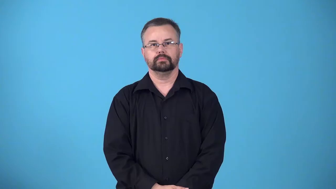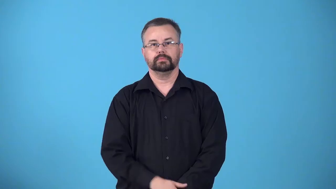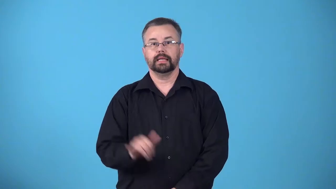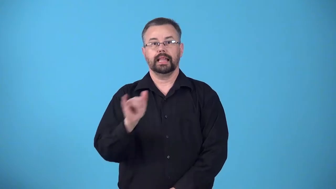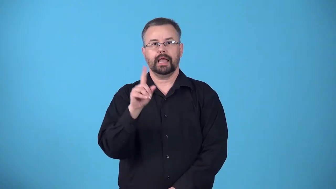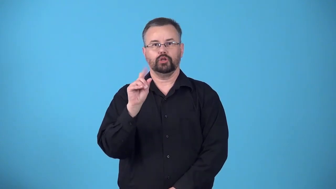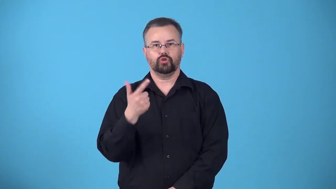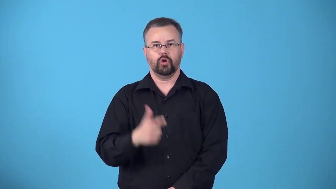doglike,currish,doggish